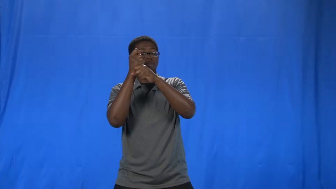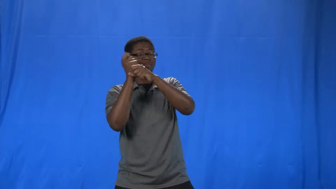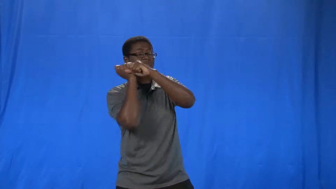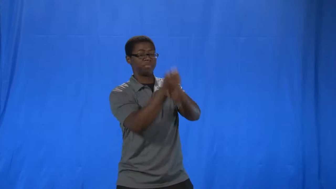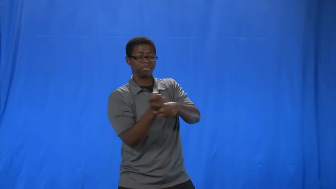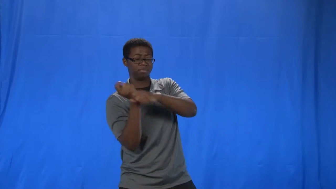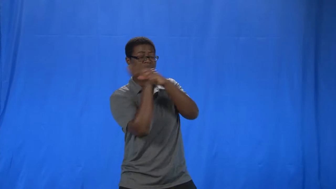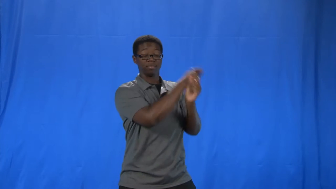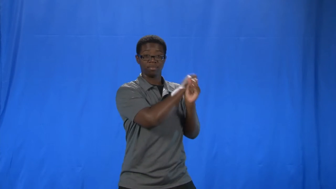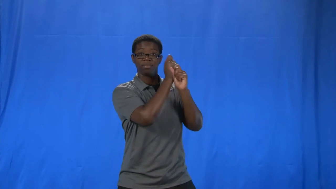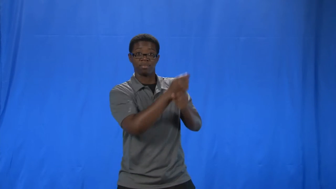wave,wave around,brandish-two handed